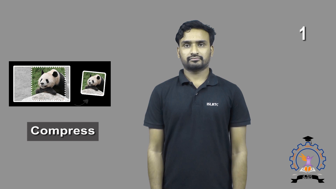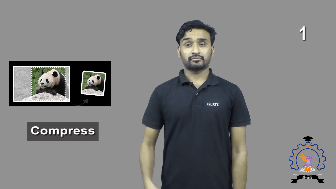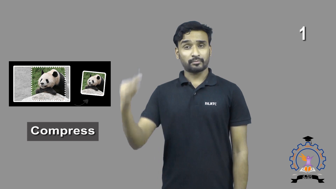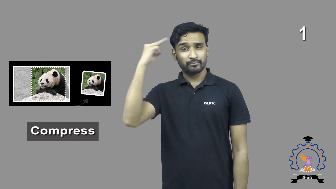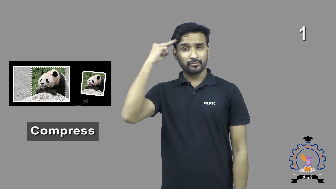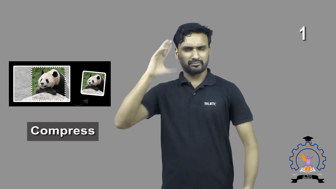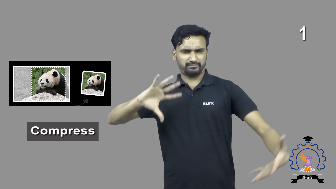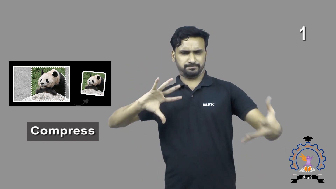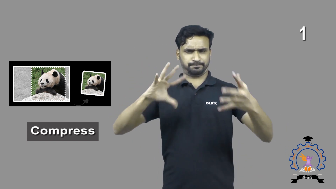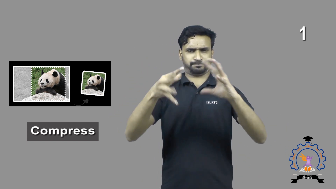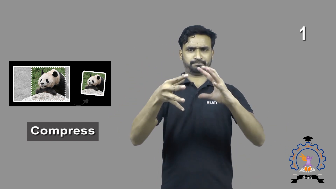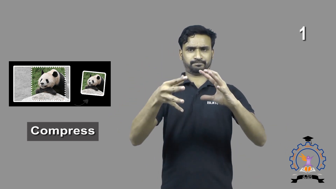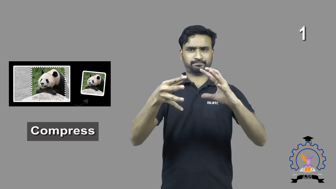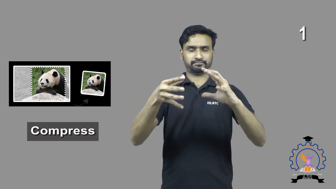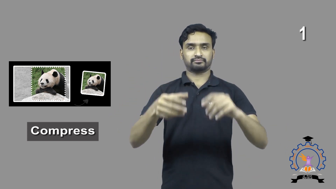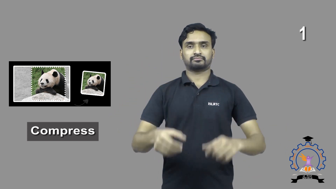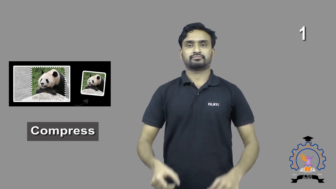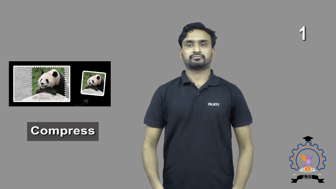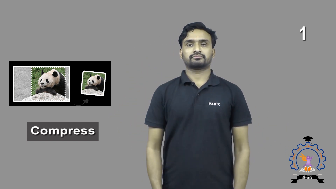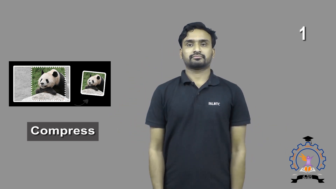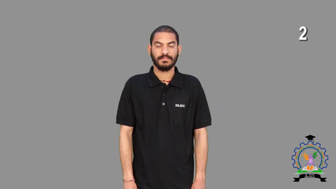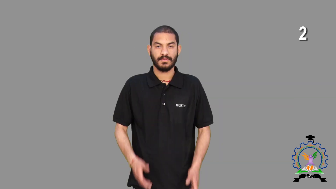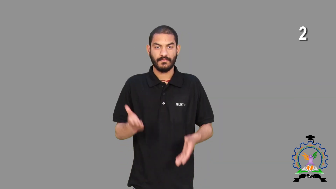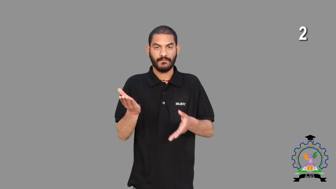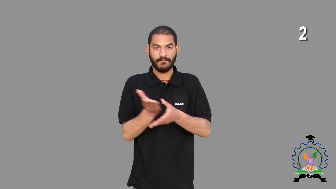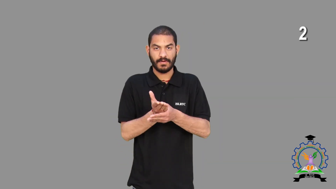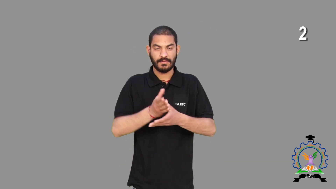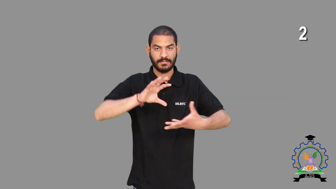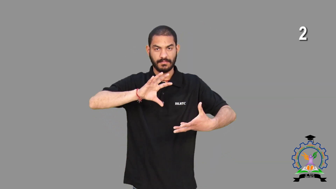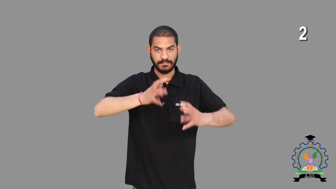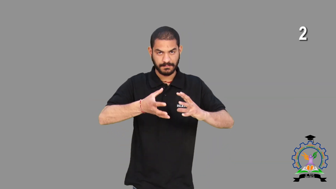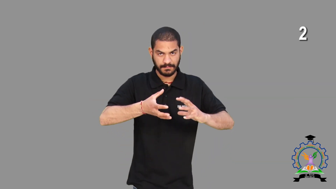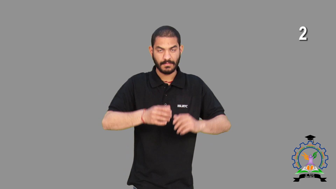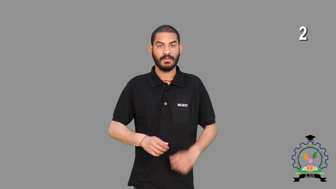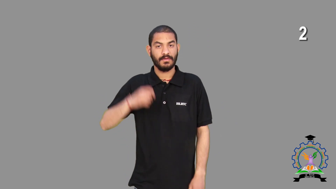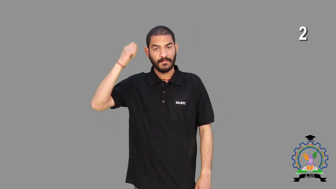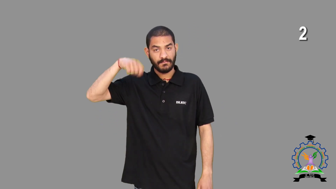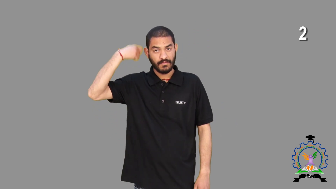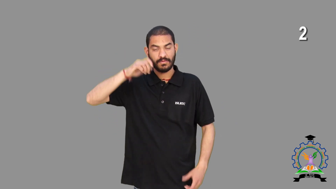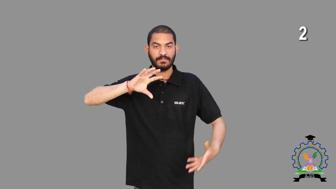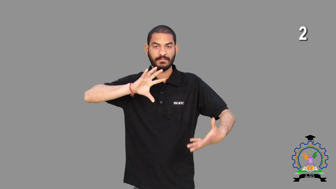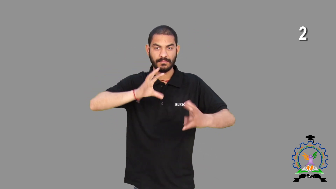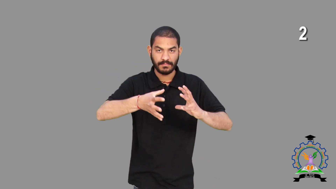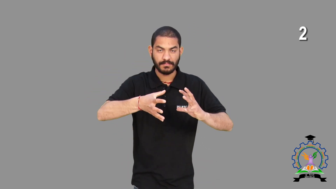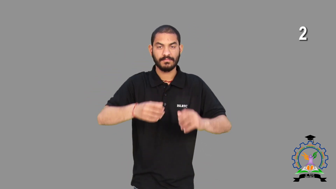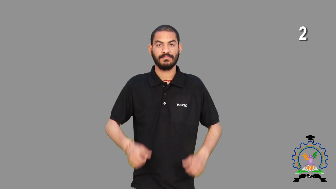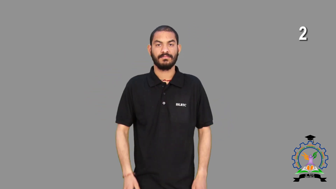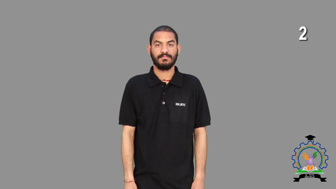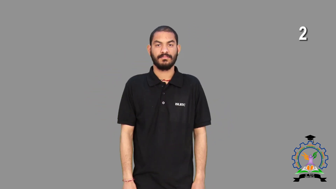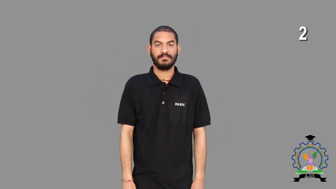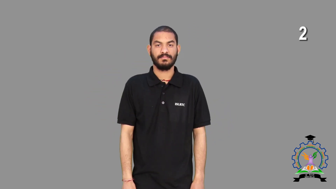Compress